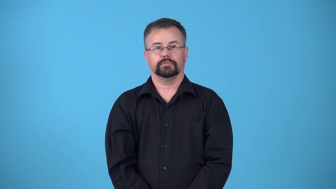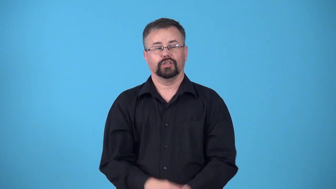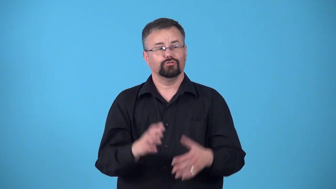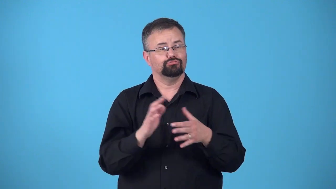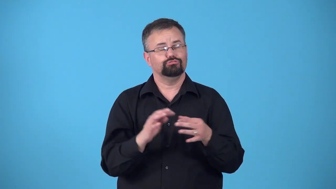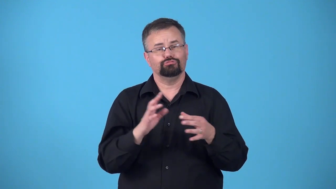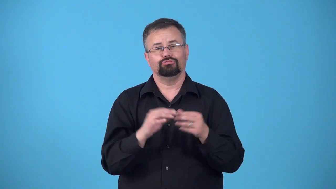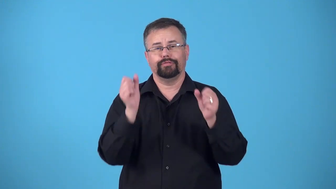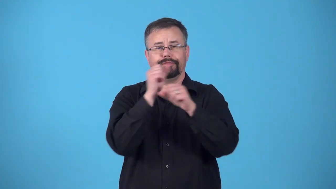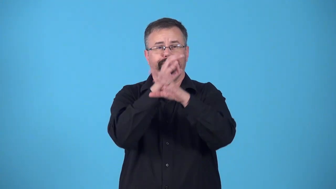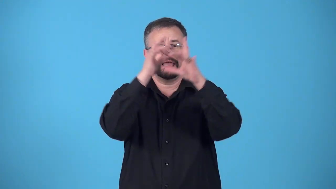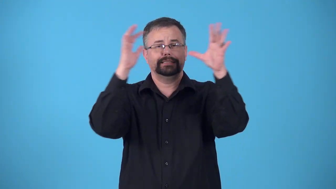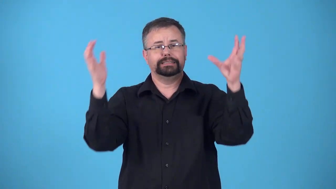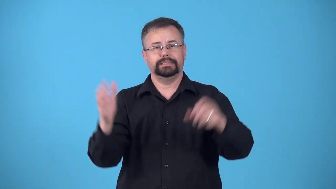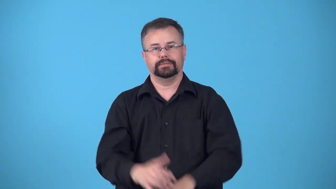whistling dixie